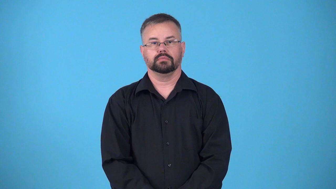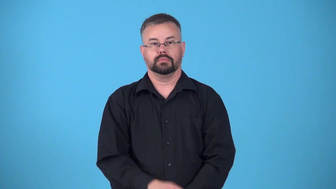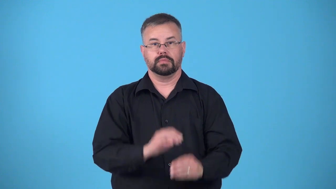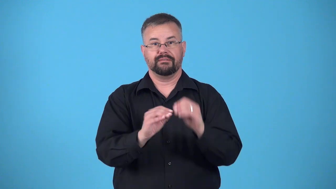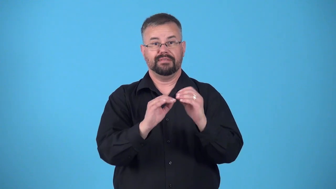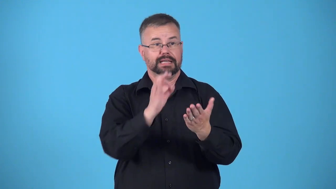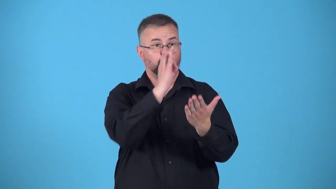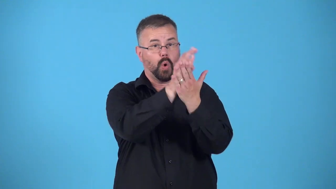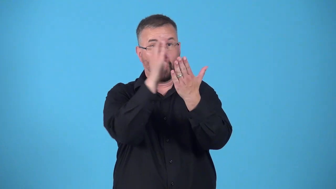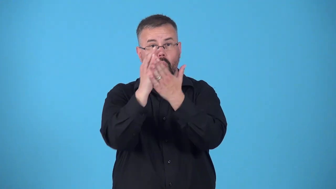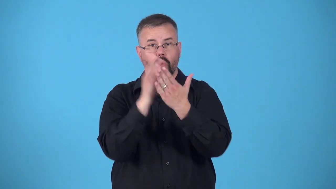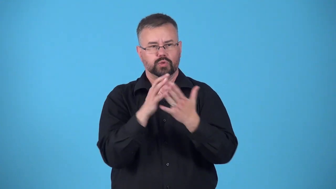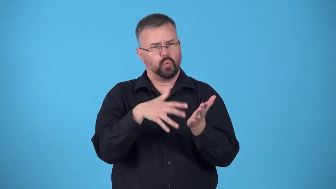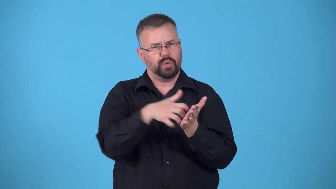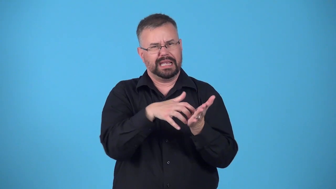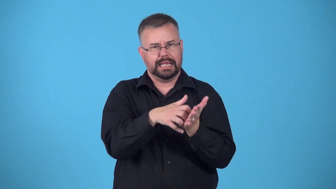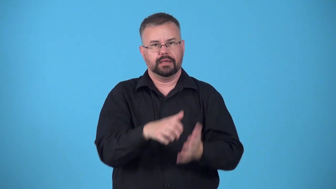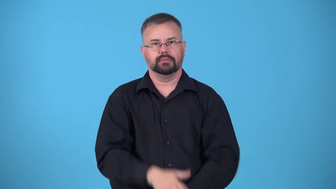shore up